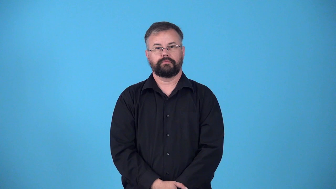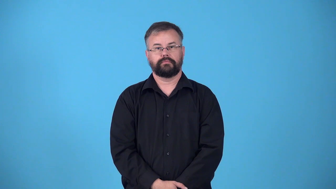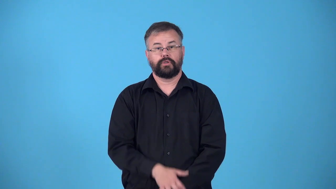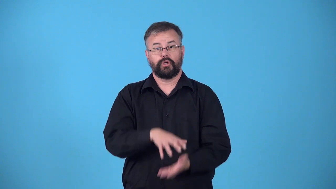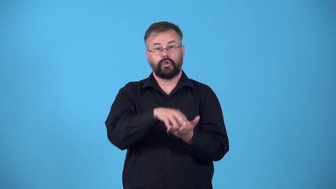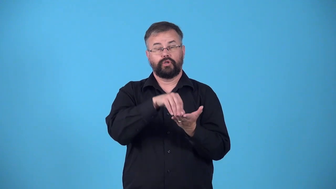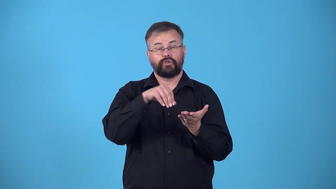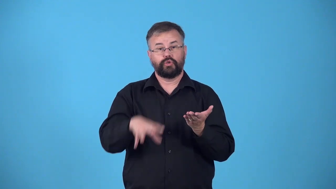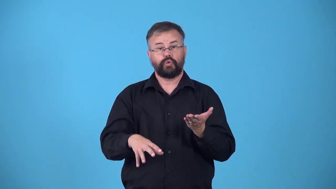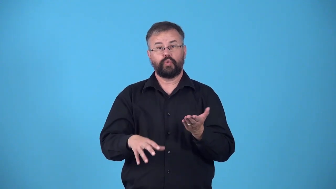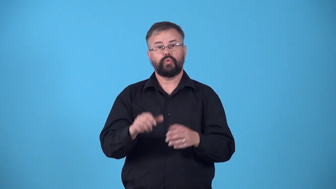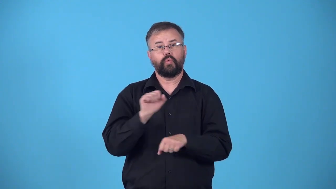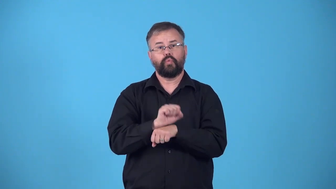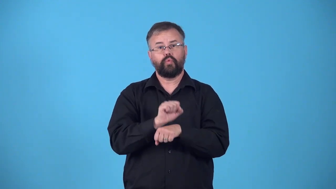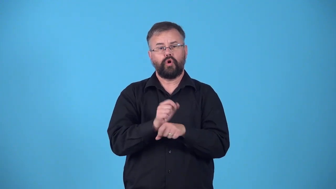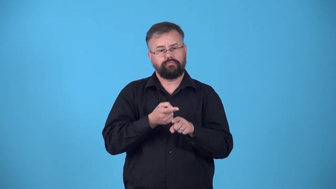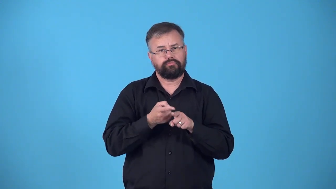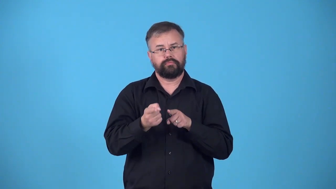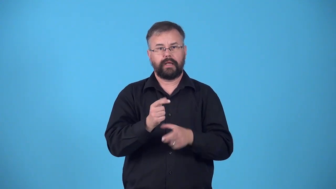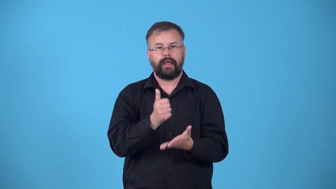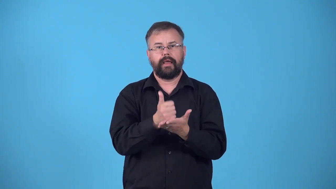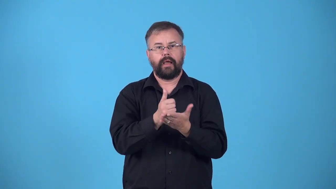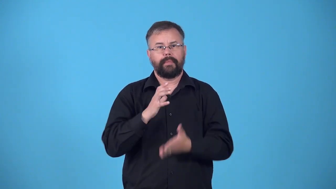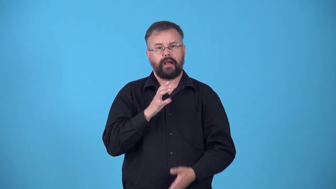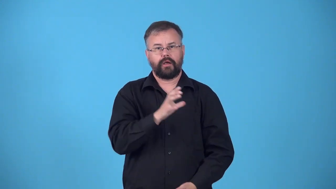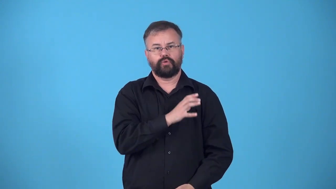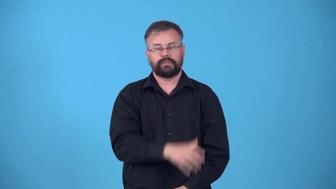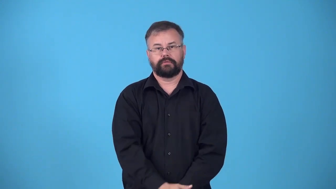congressional page